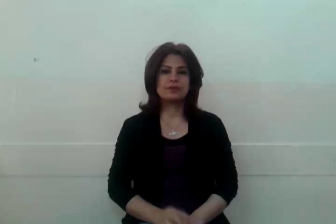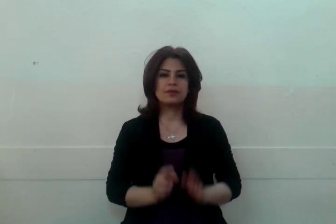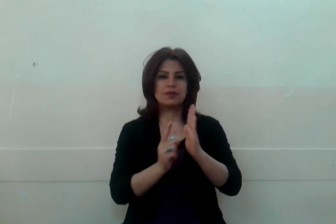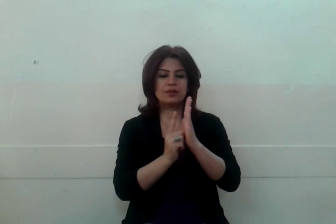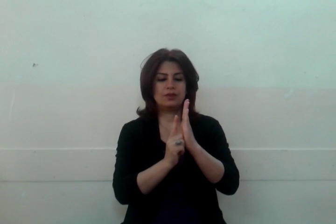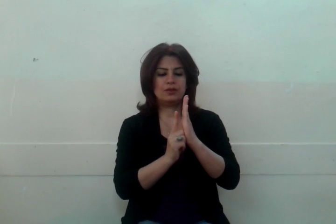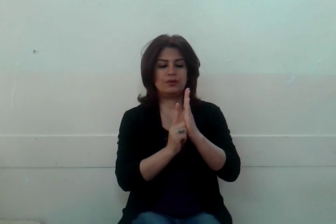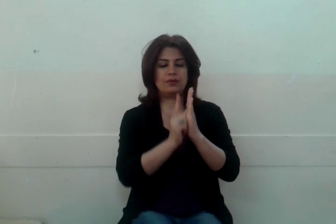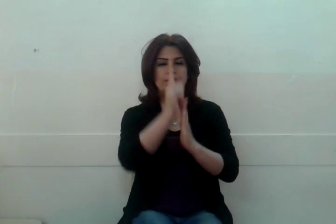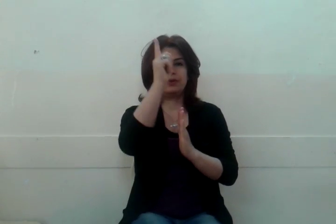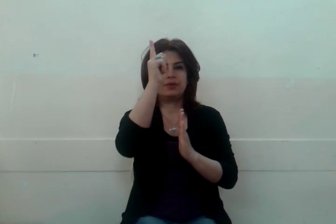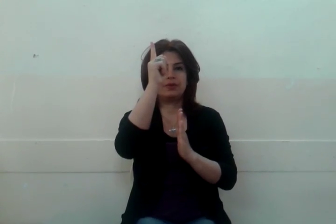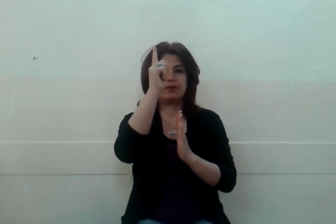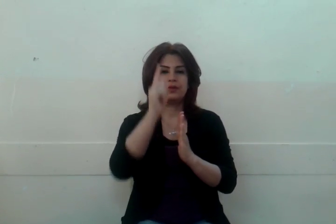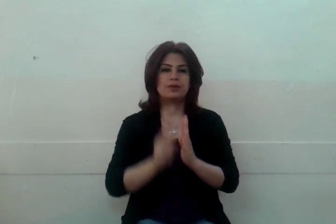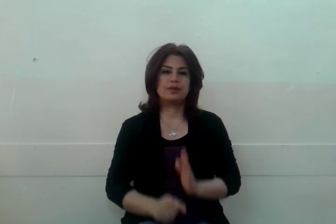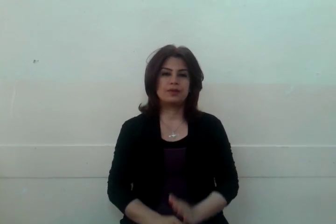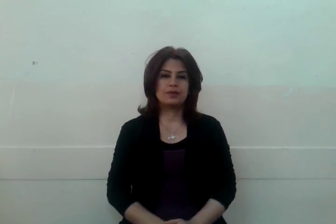bomb